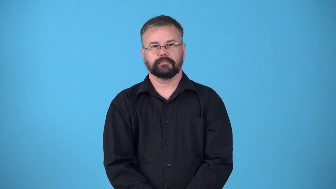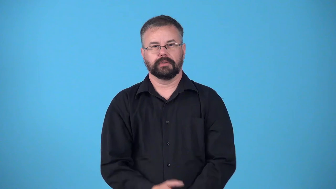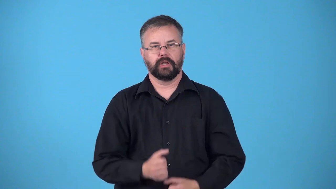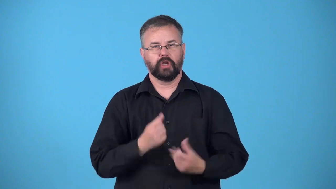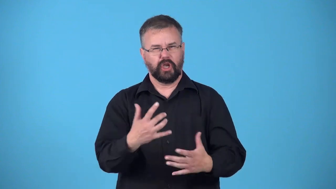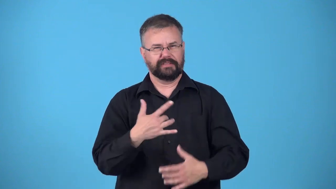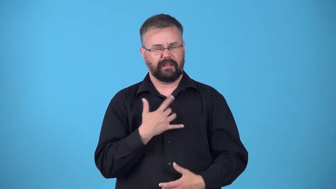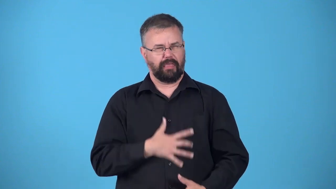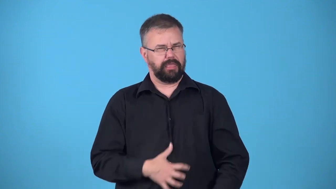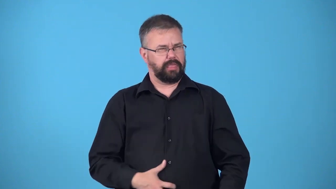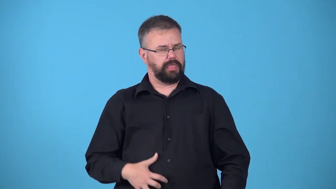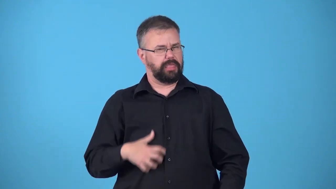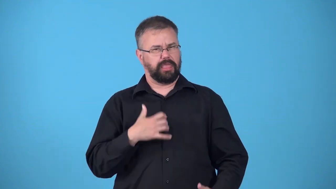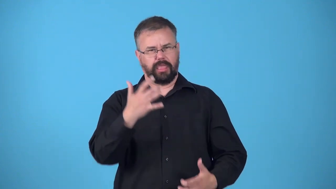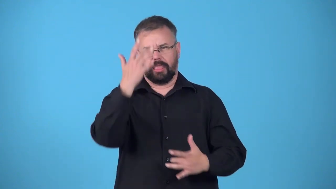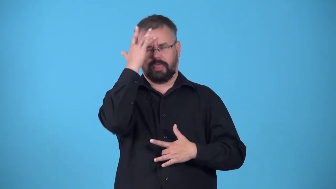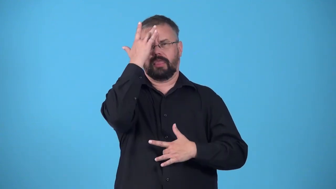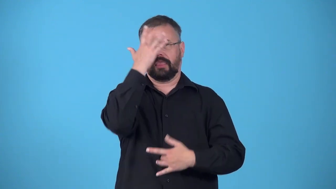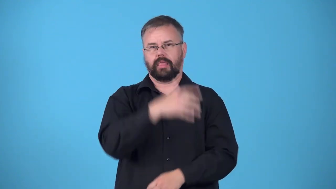disagree with